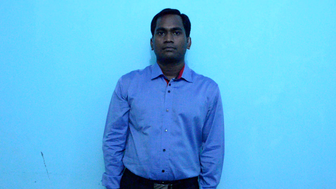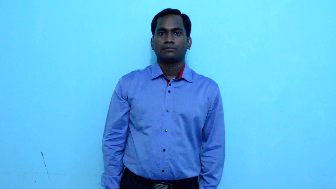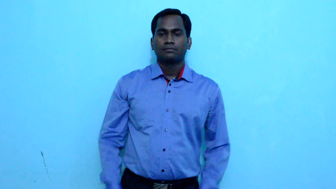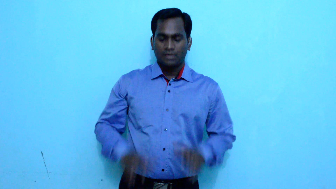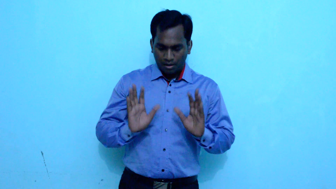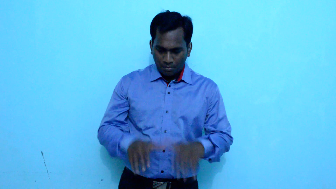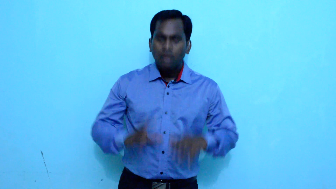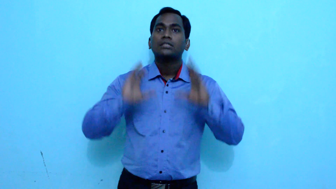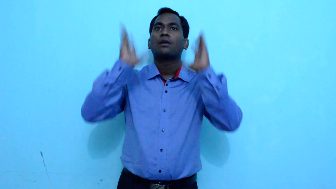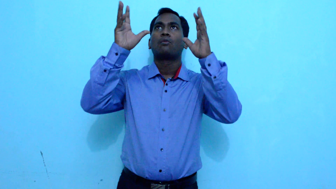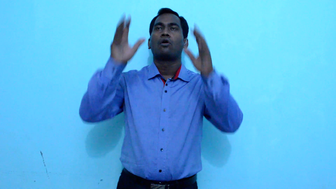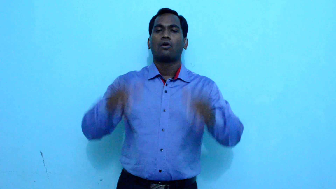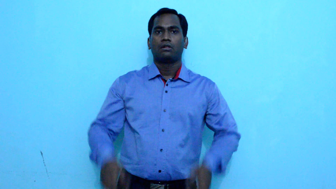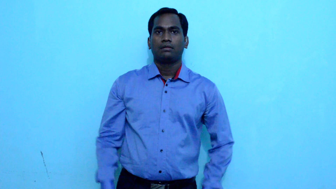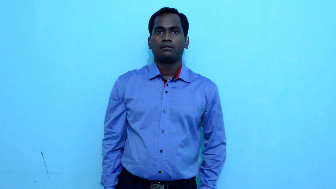Basket Ball